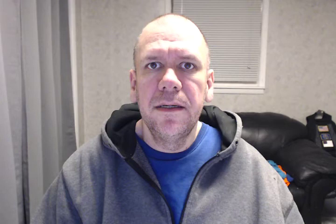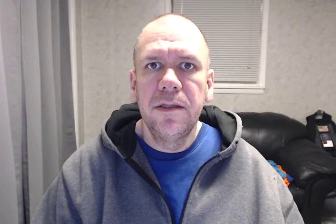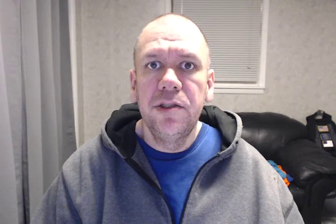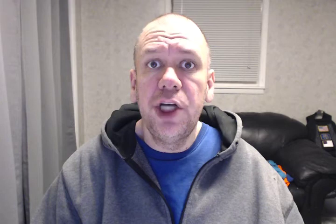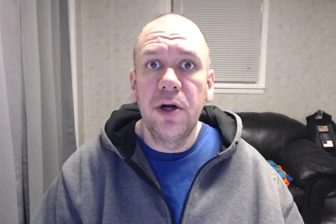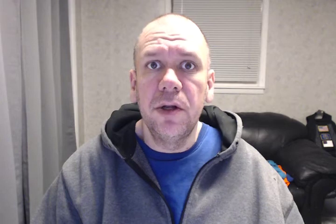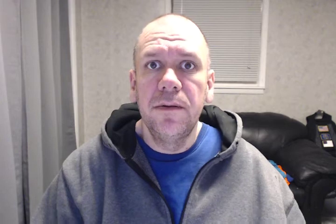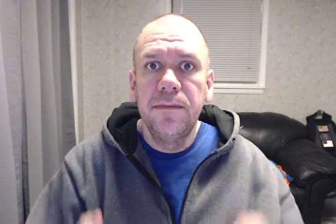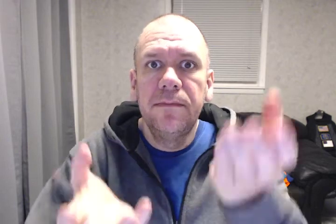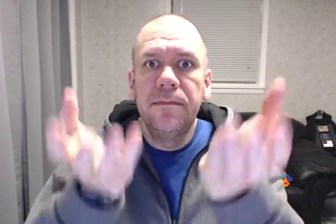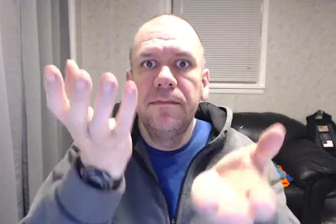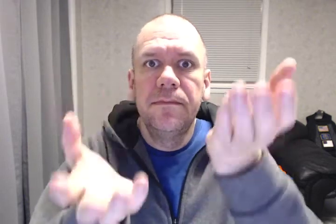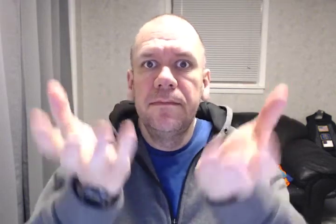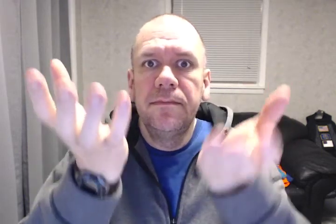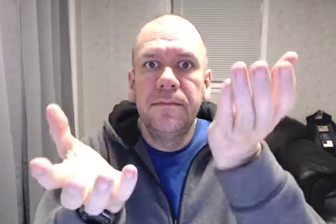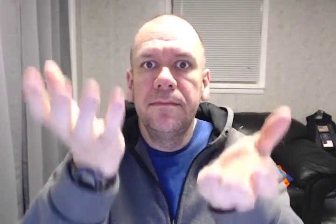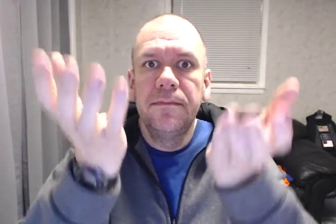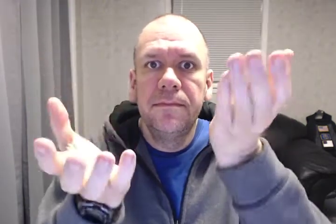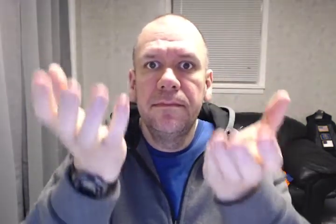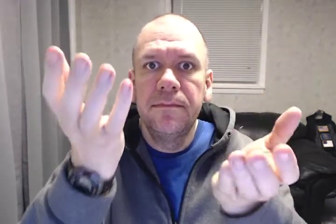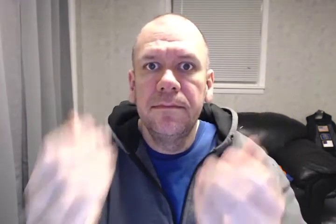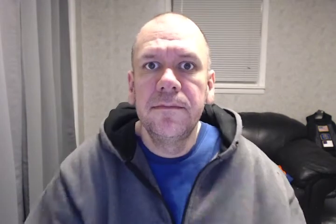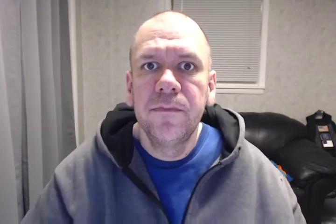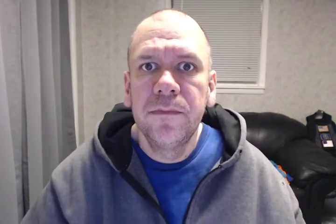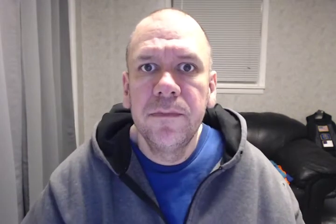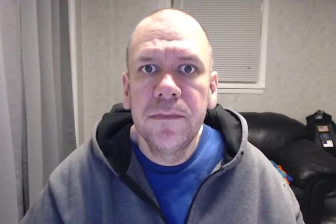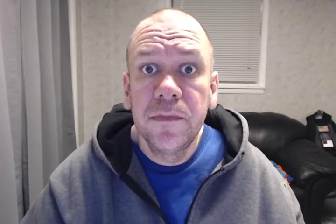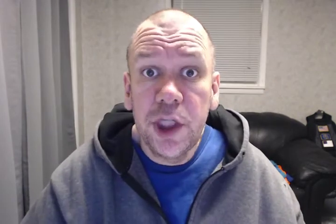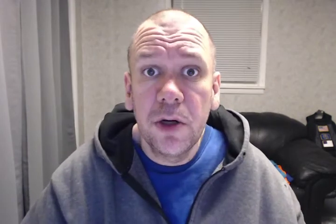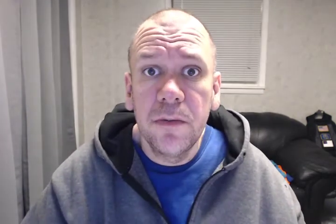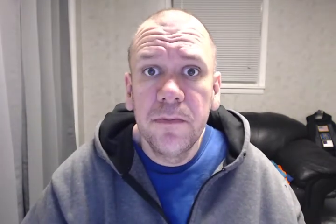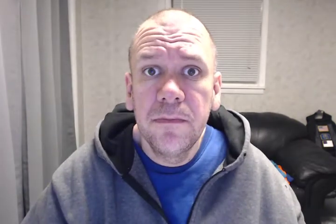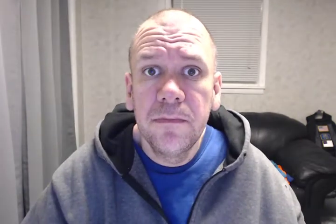Juggle